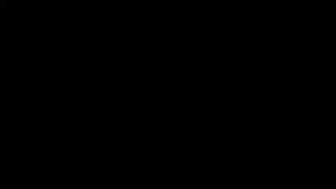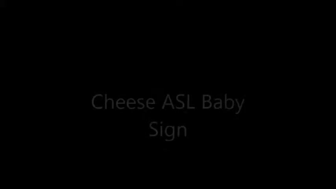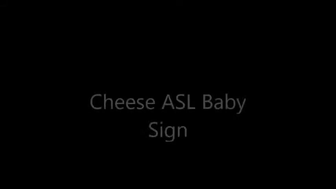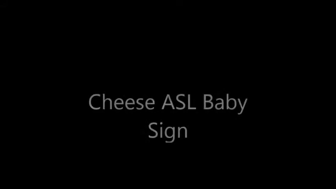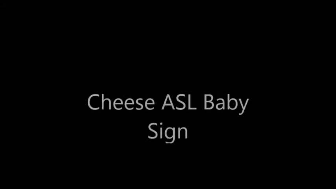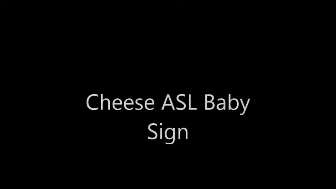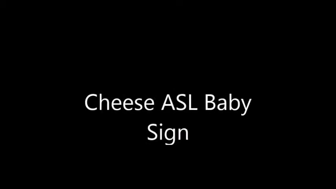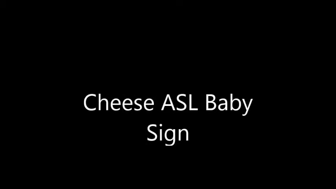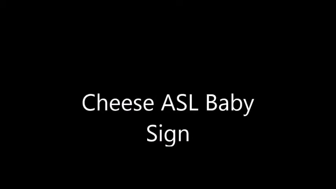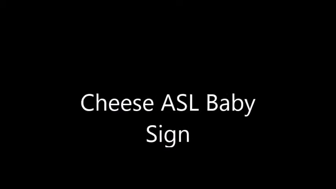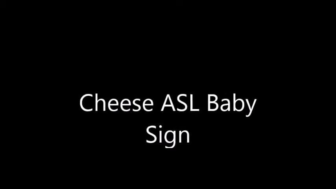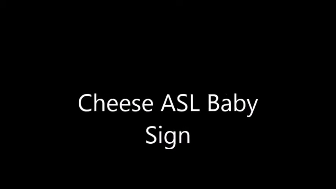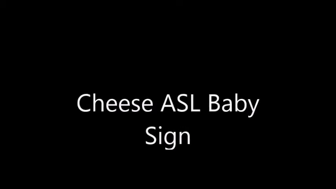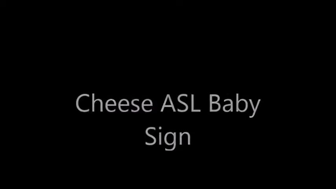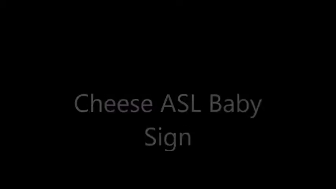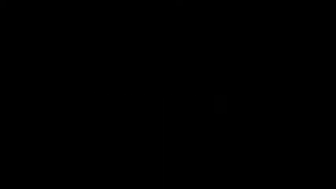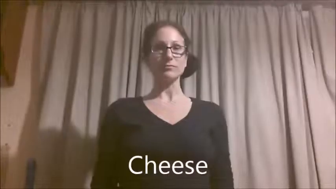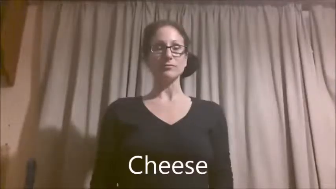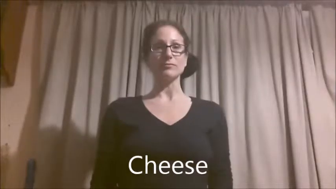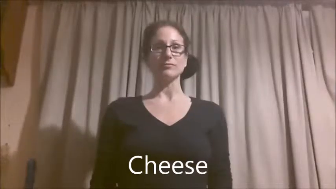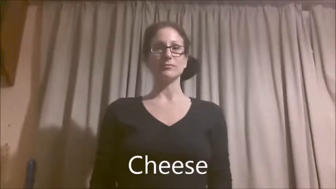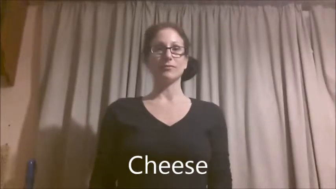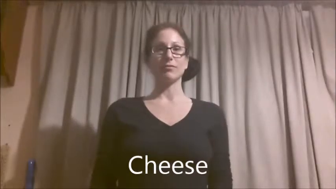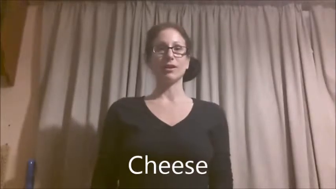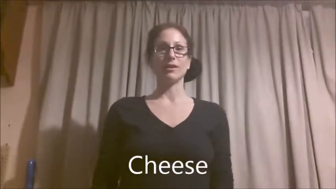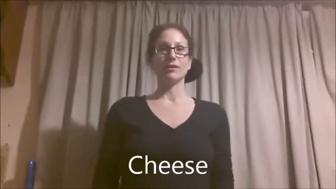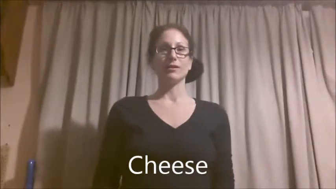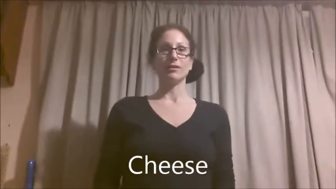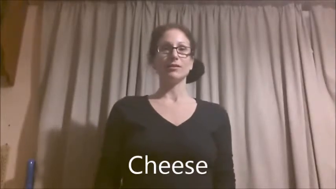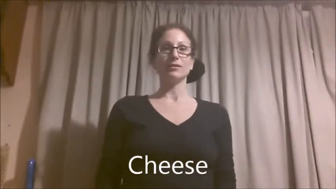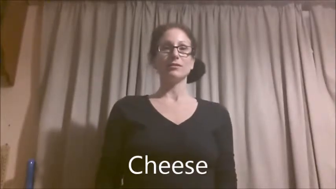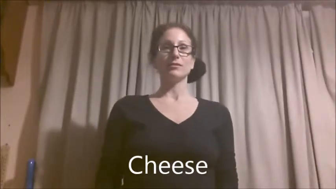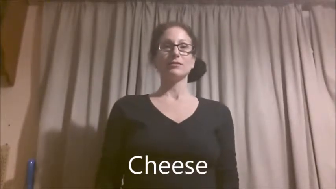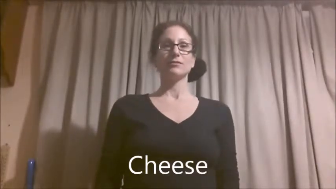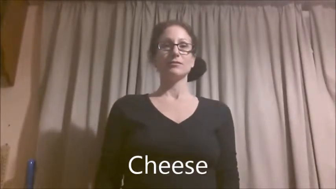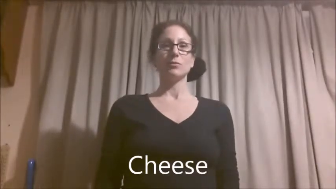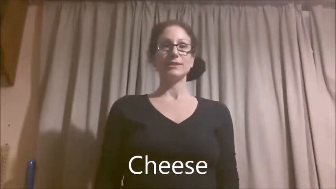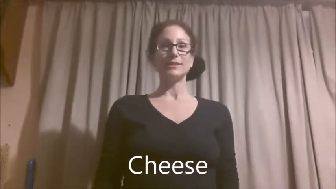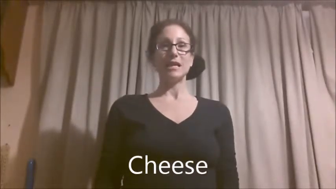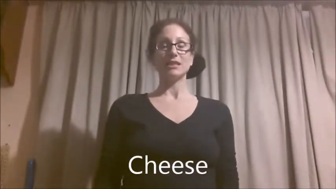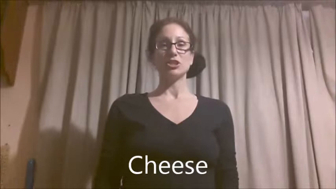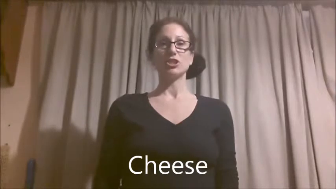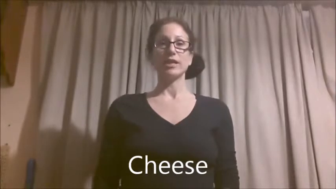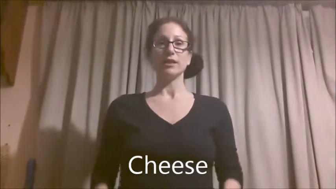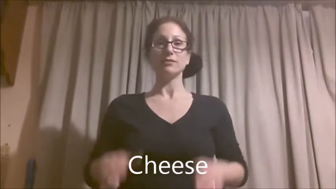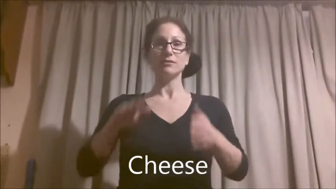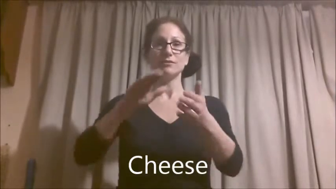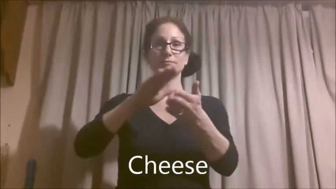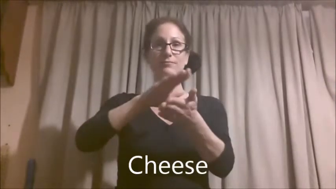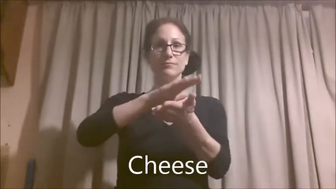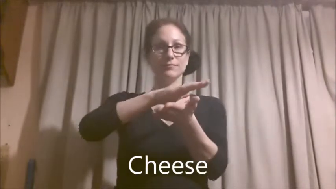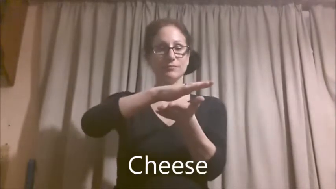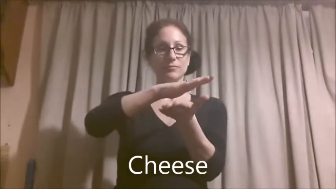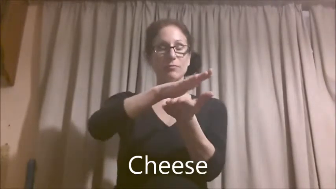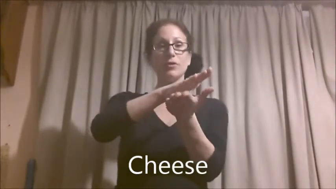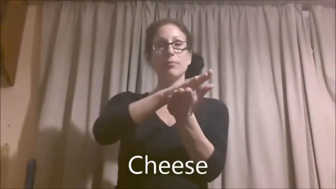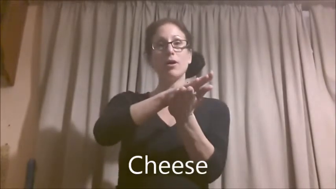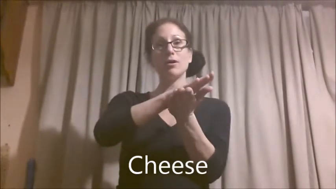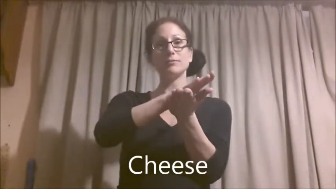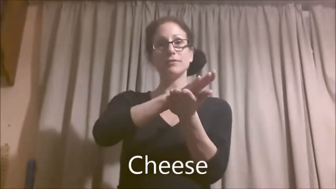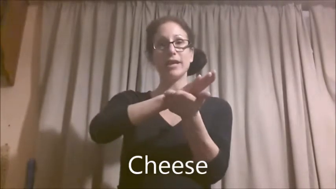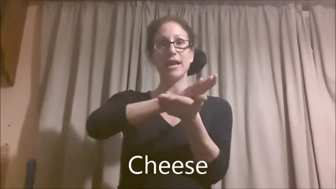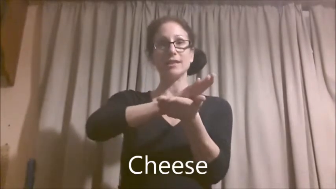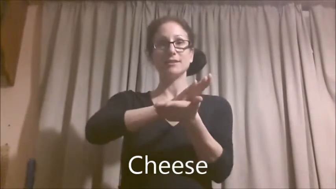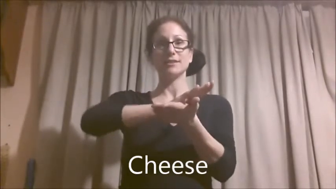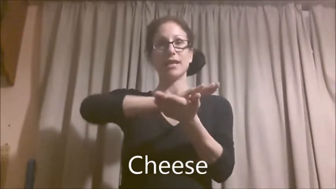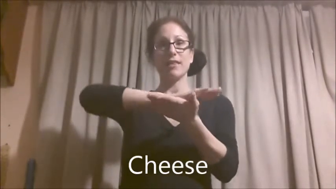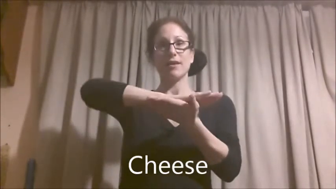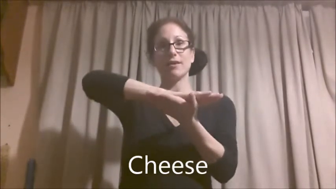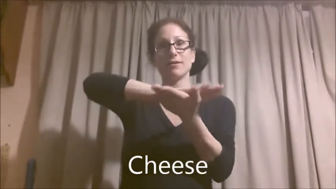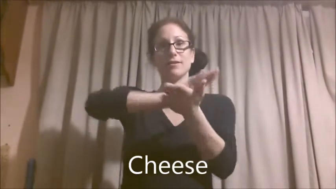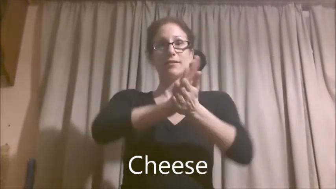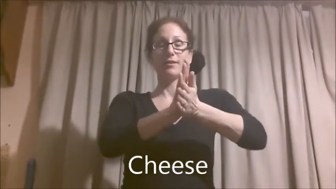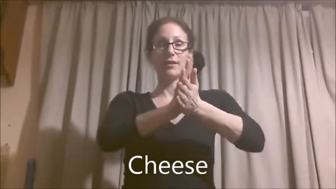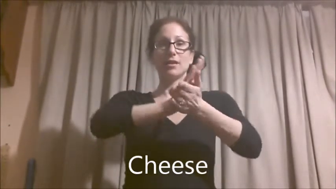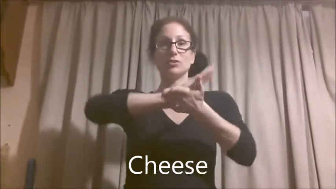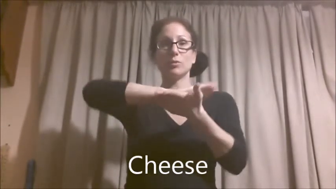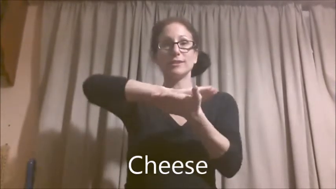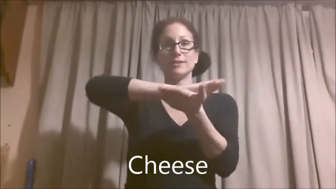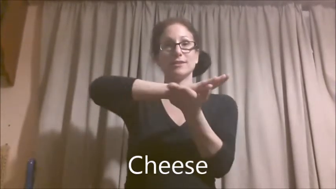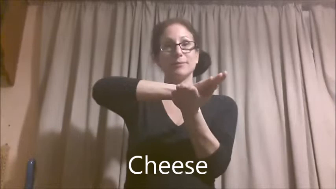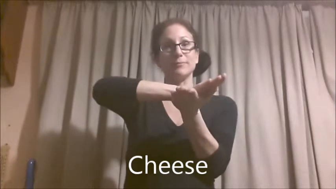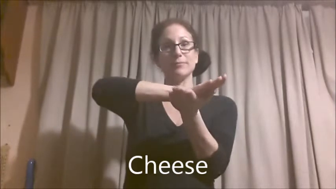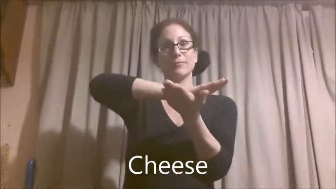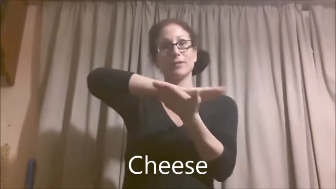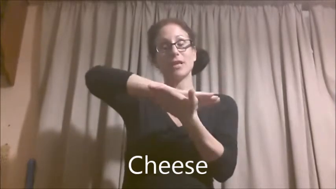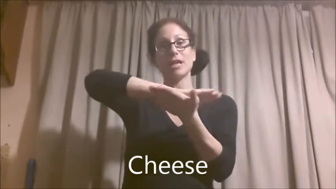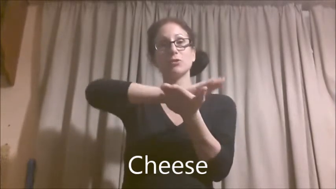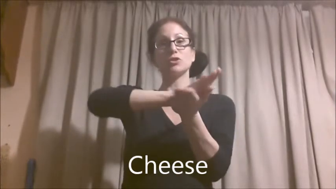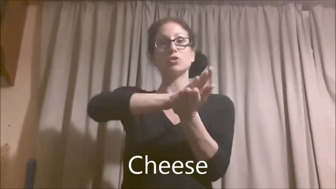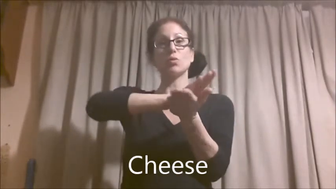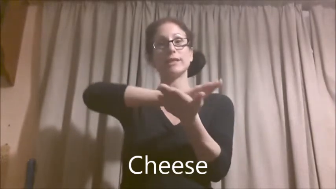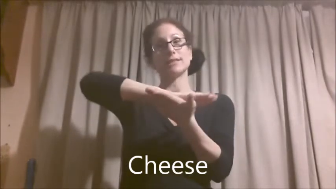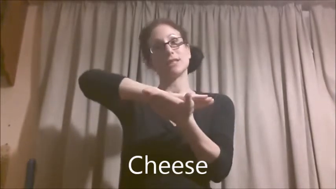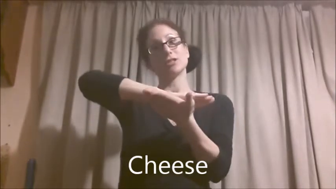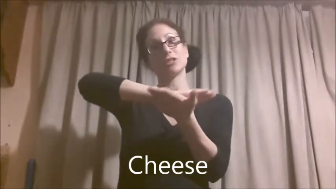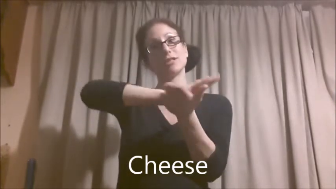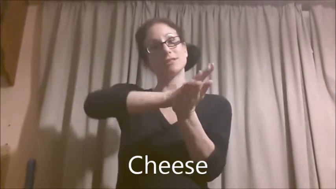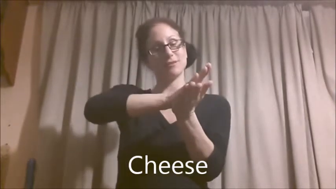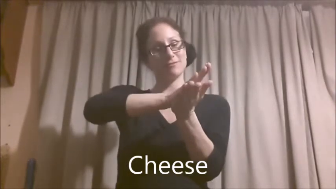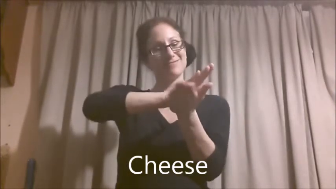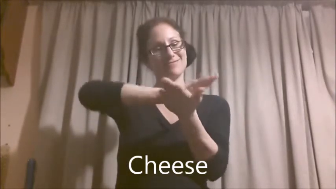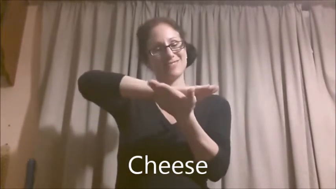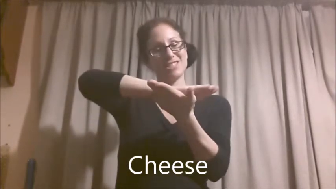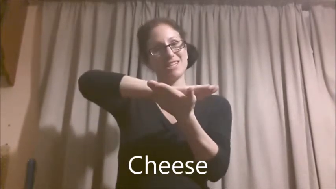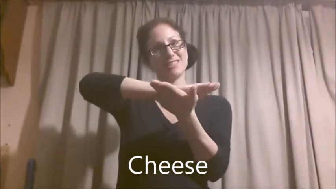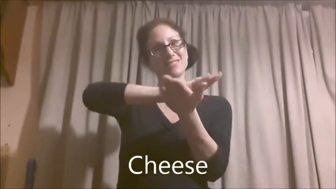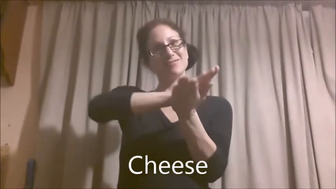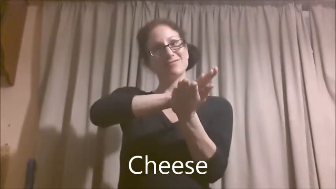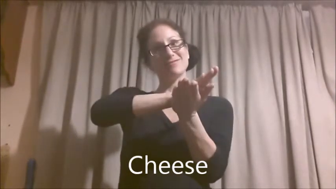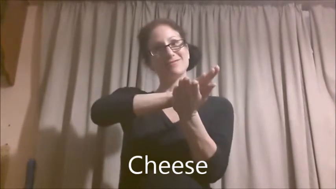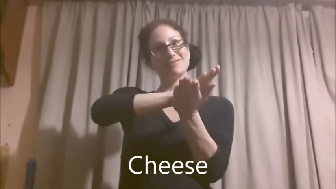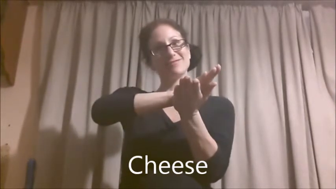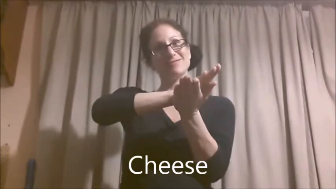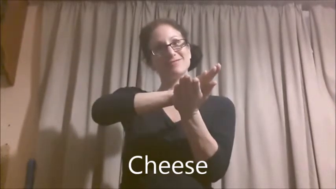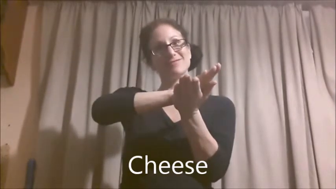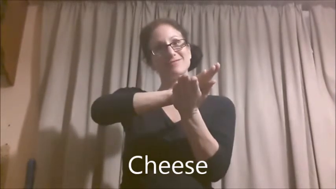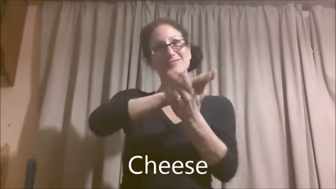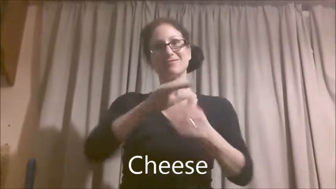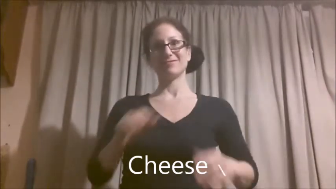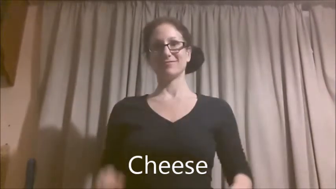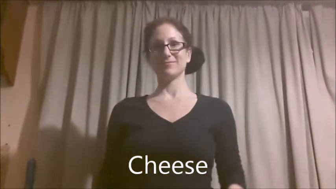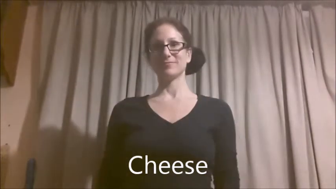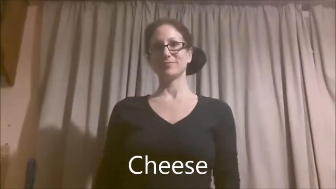Cheese